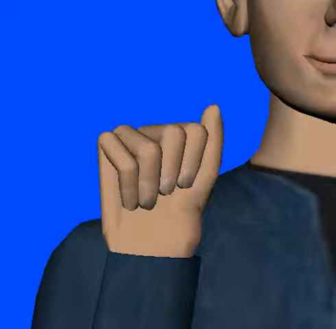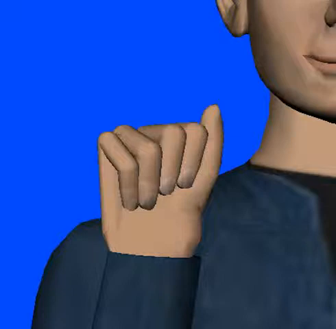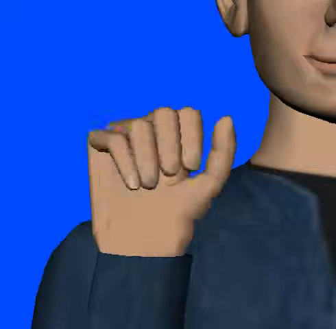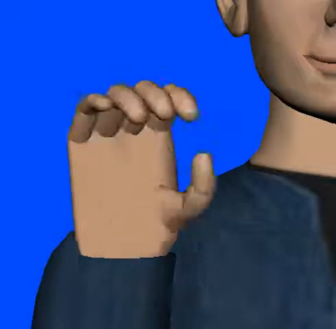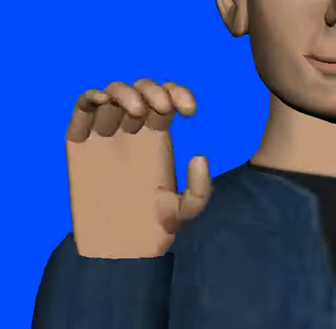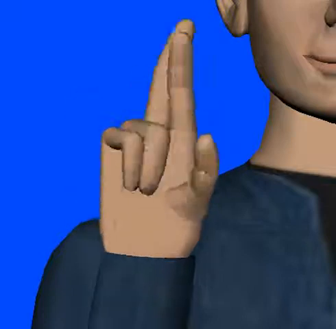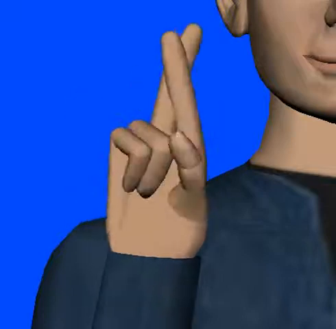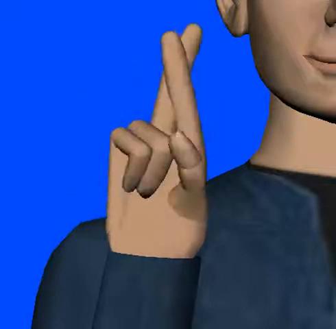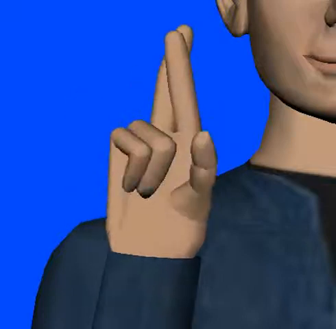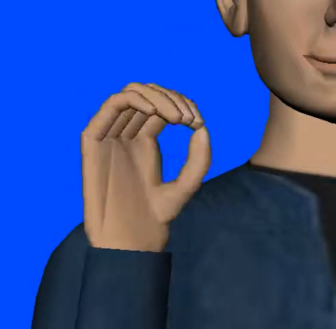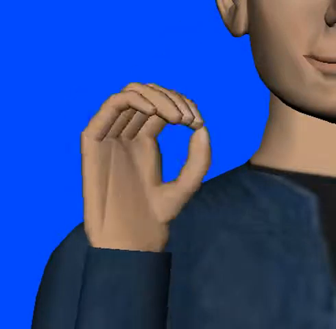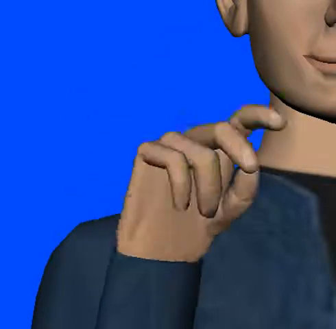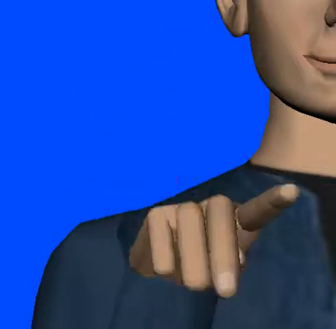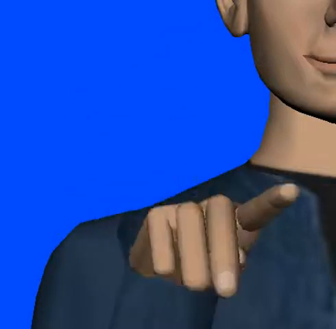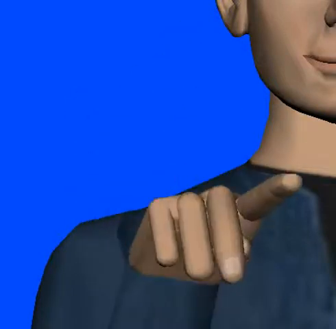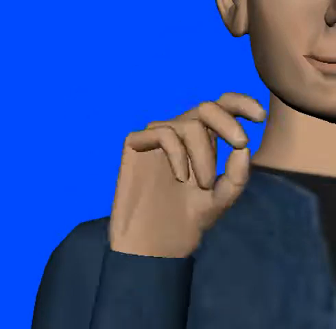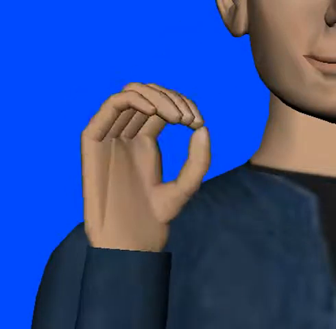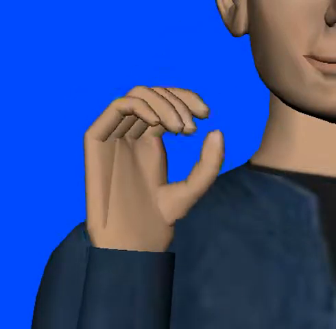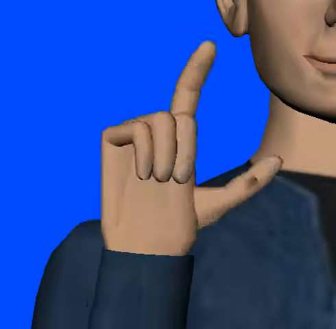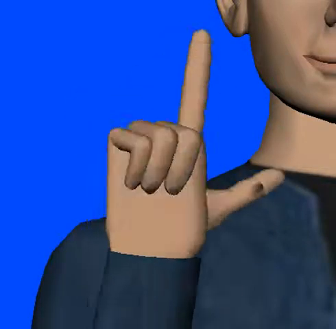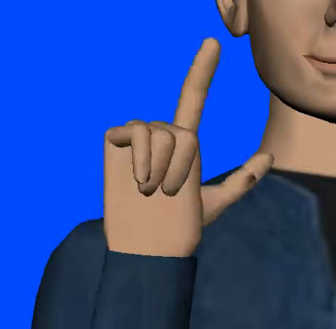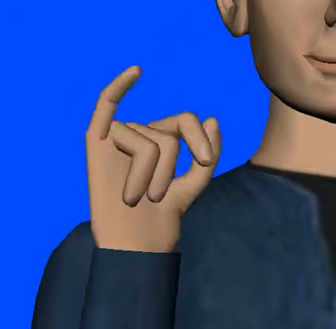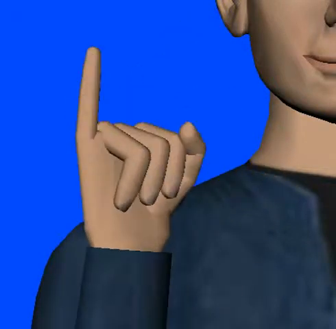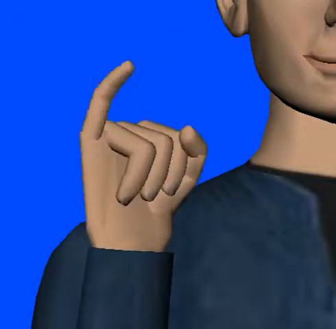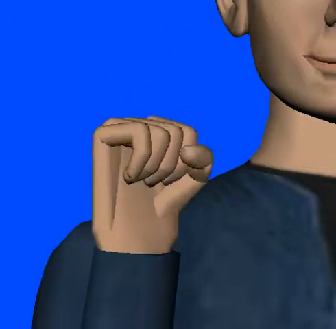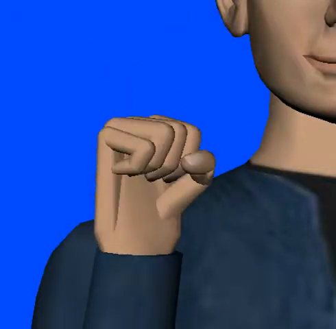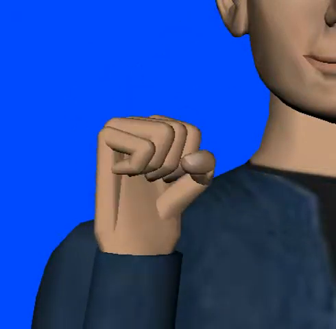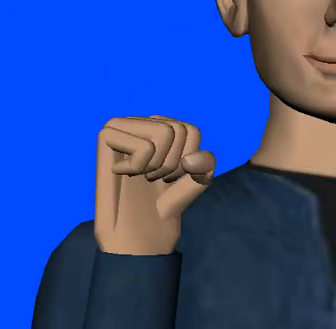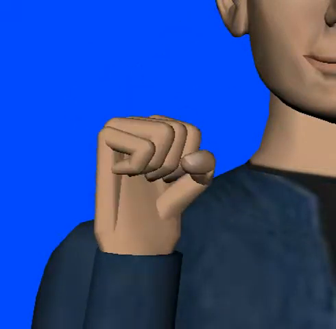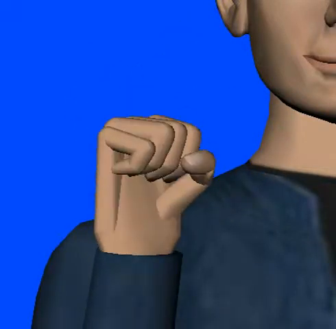acropolis